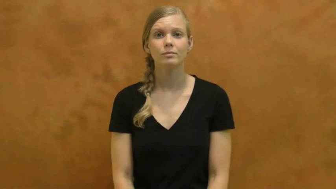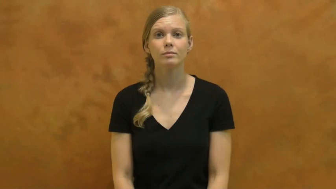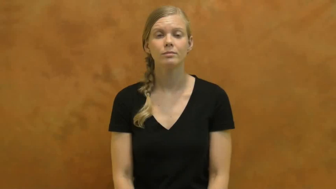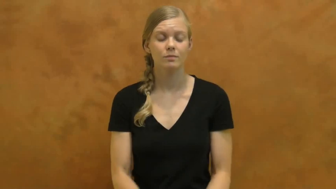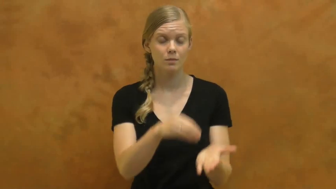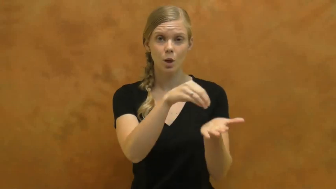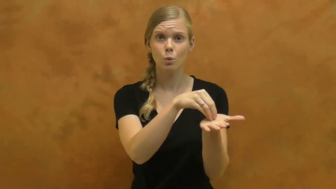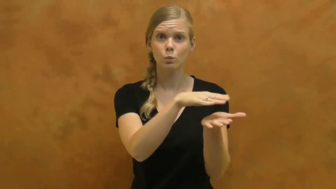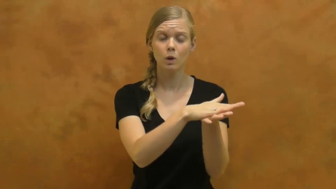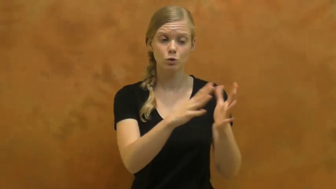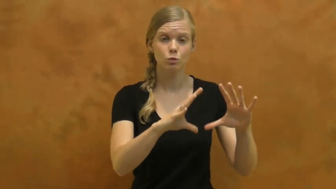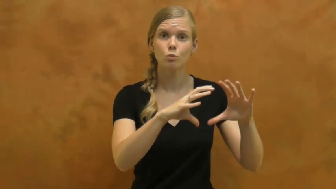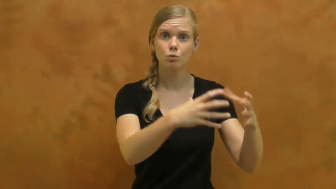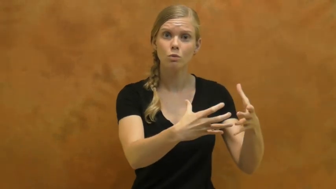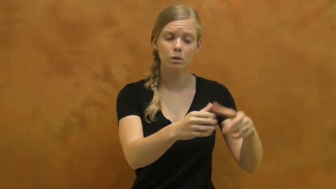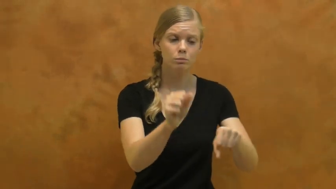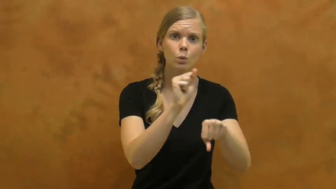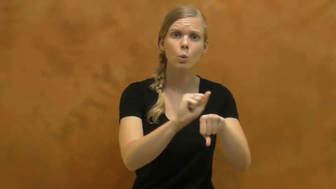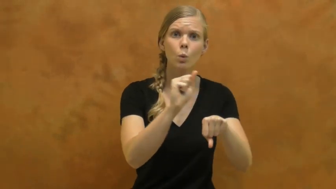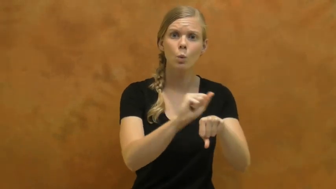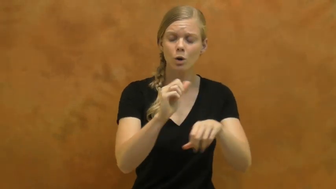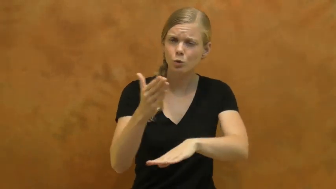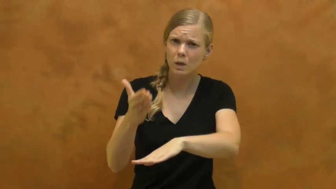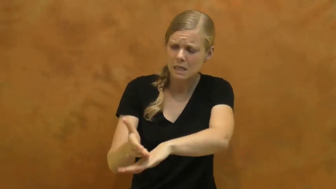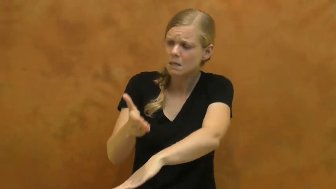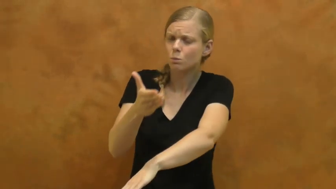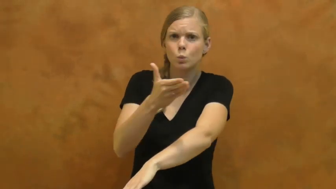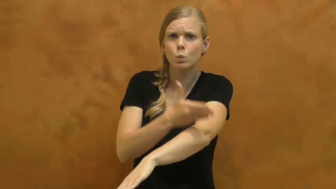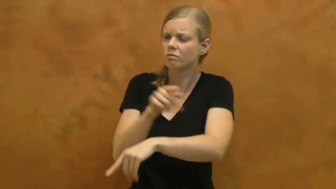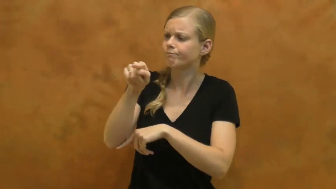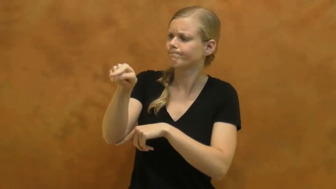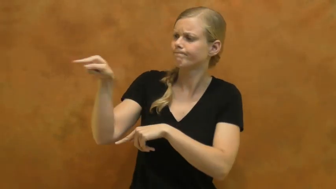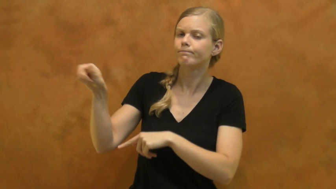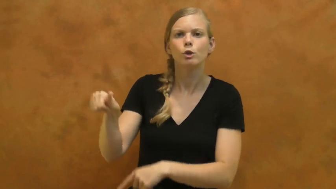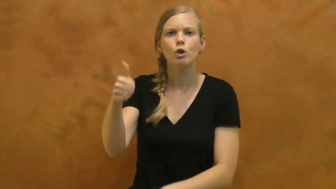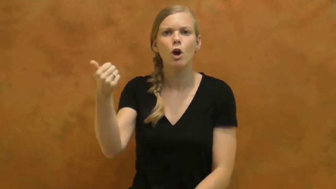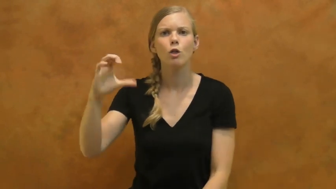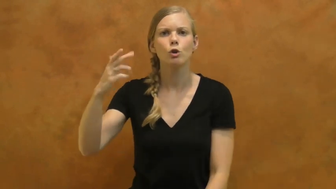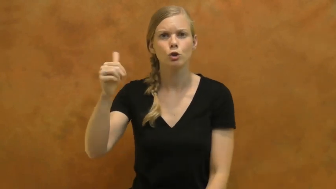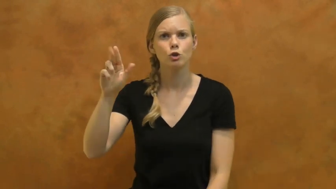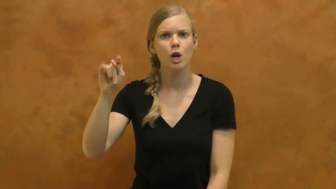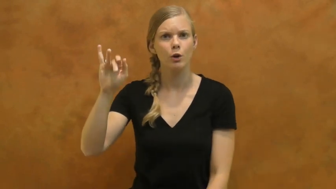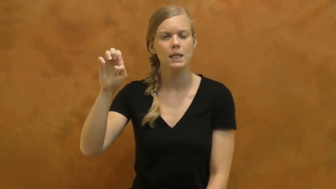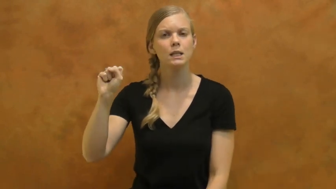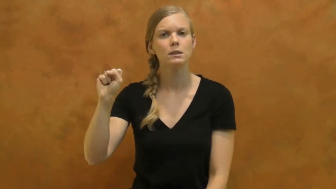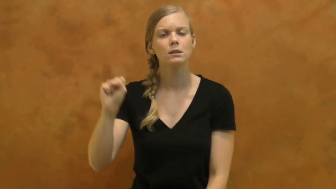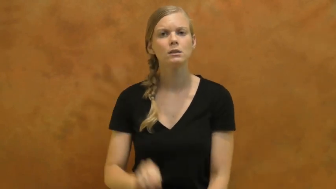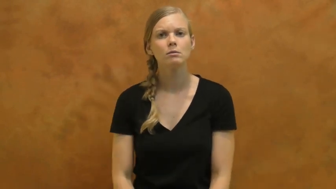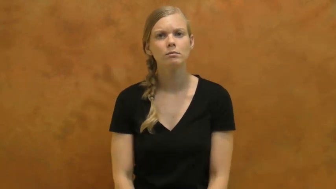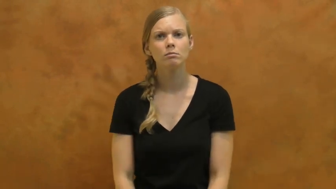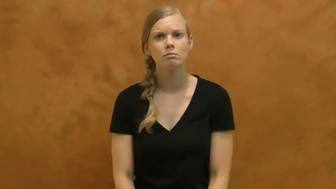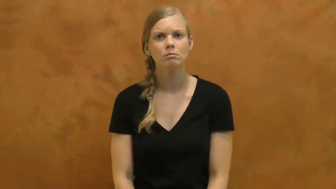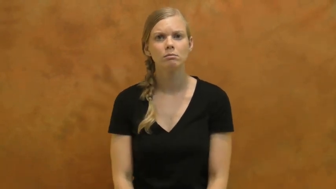aid and charity foundation